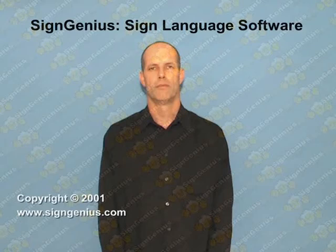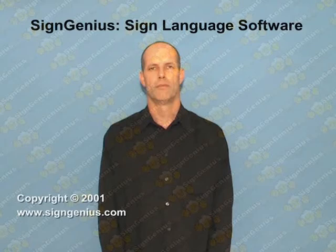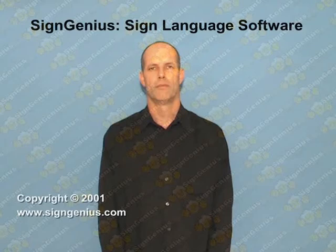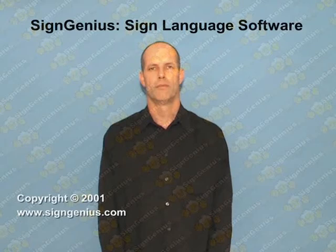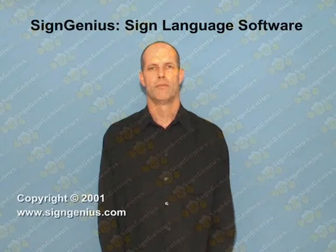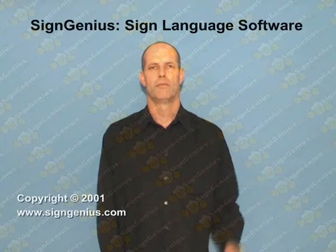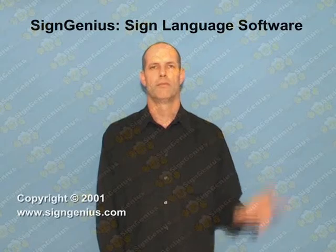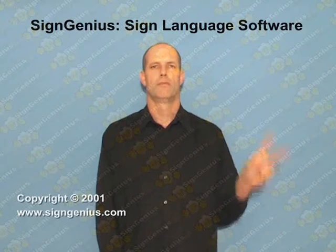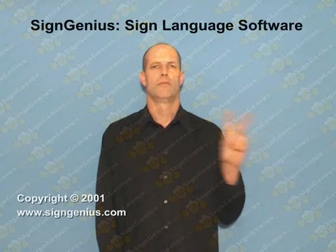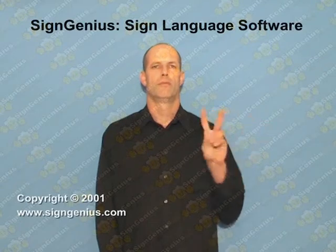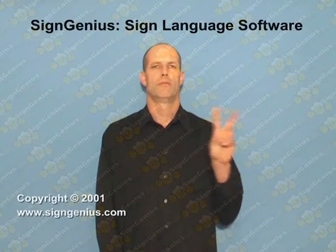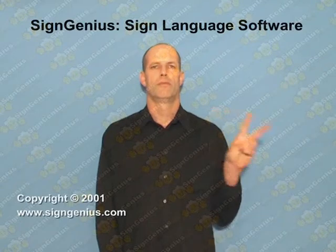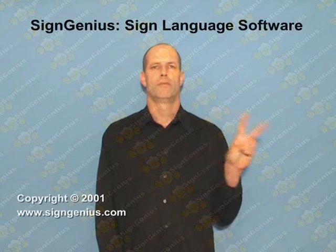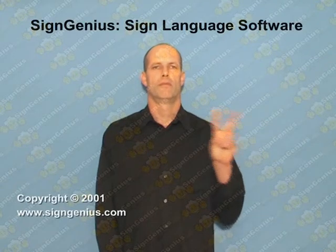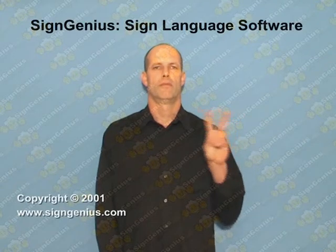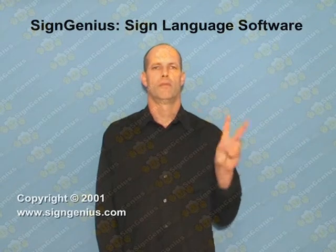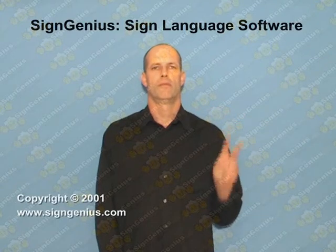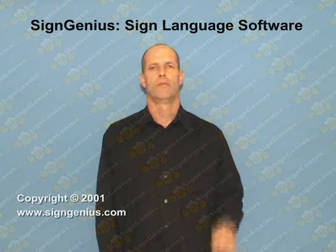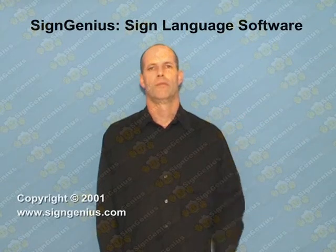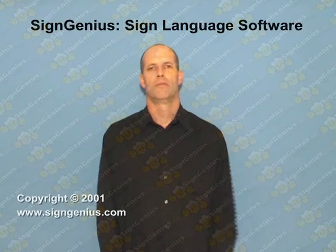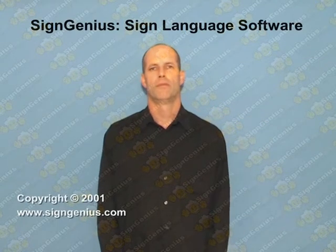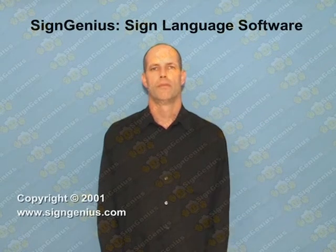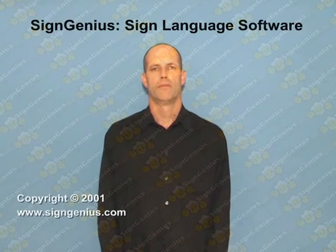VANILLA